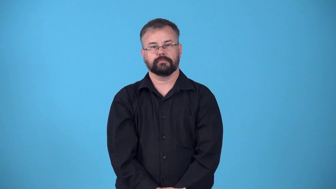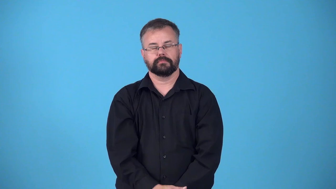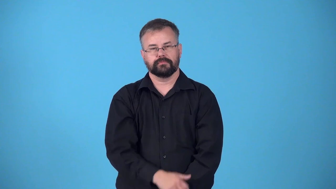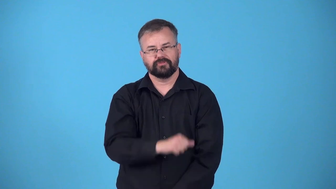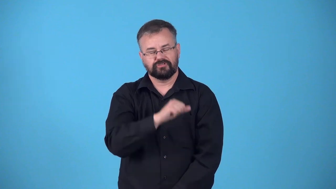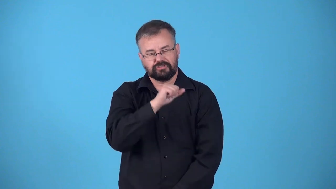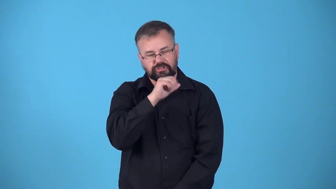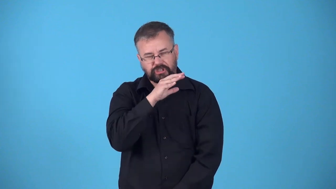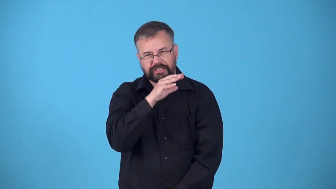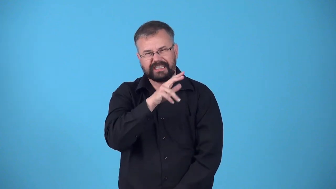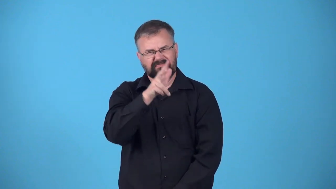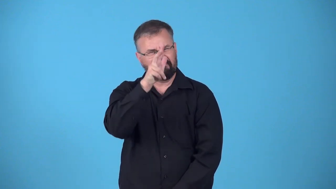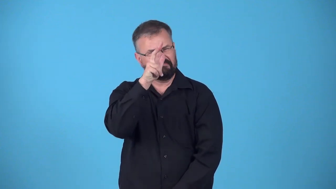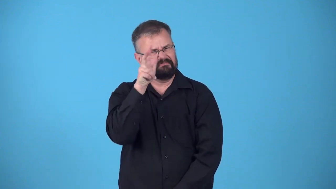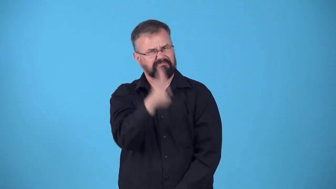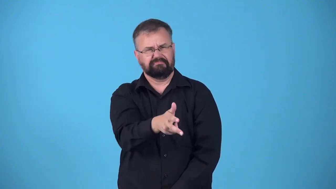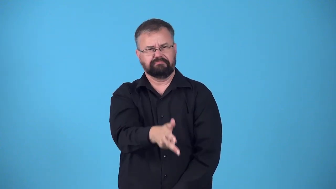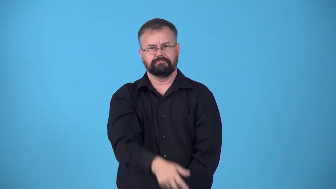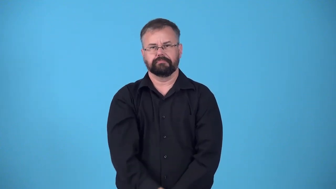flyblown